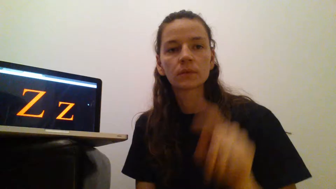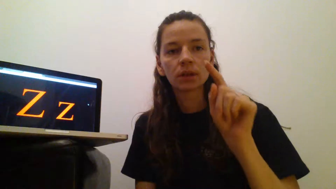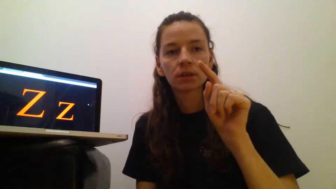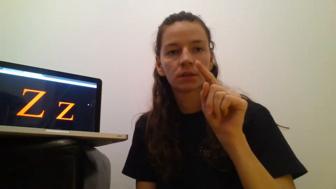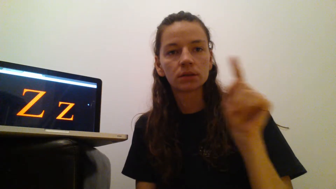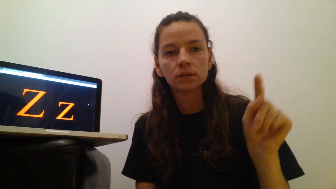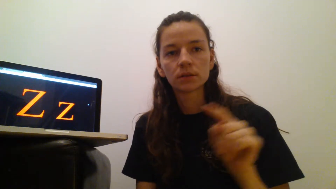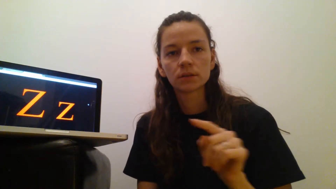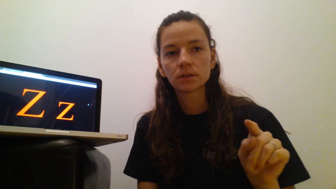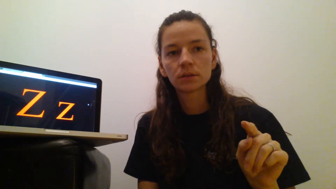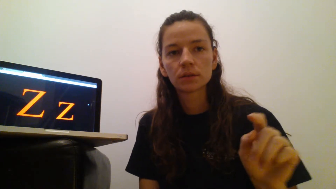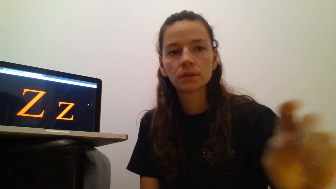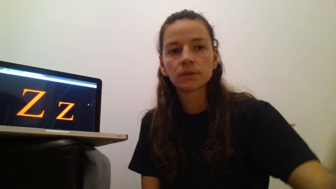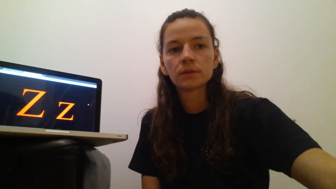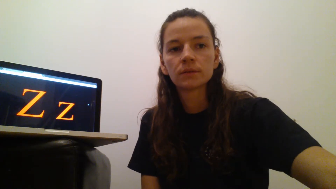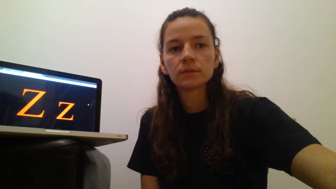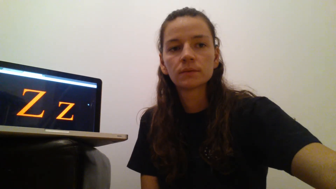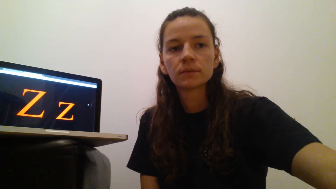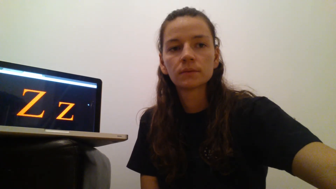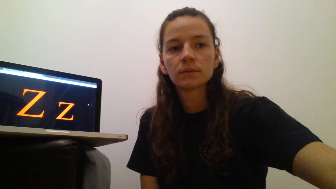letterz